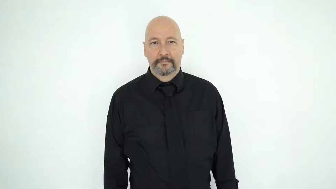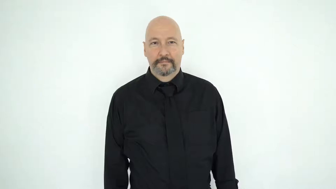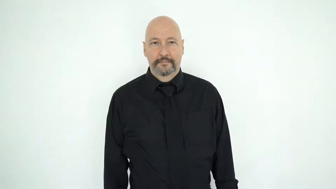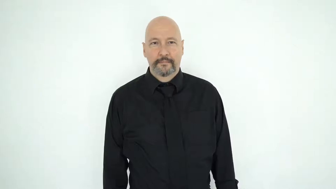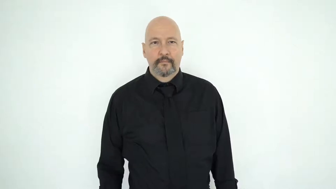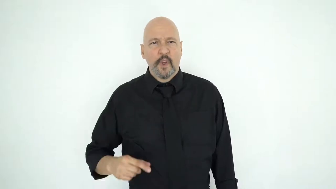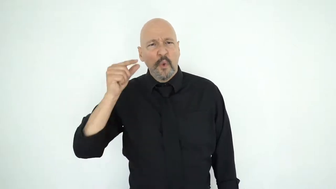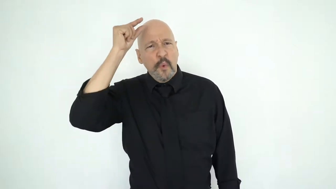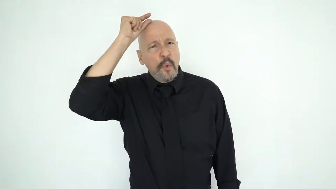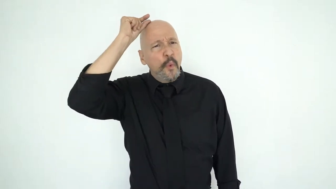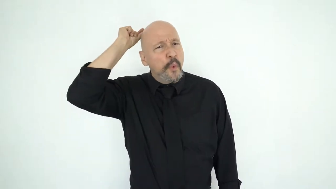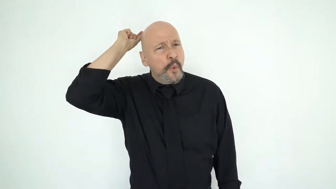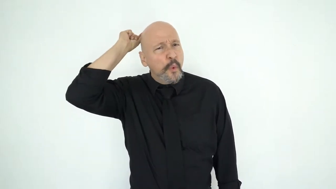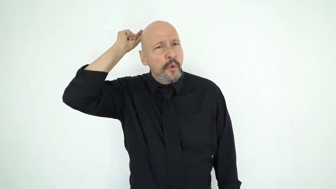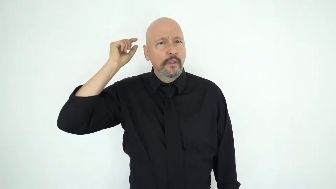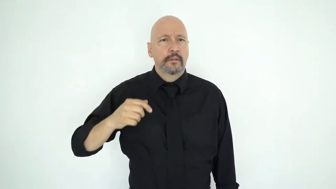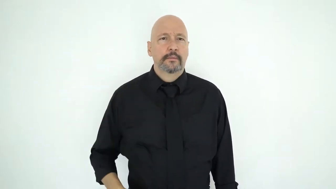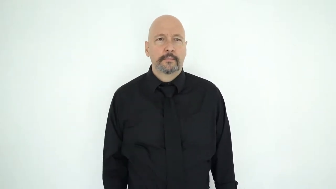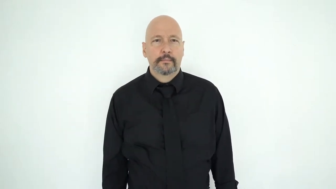hair-buzz-cut [very-short-hair]